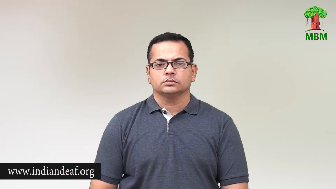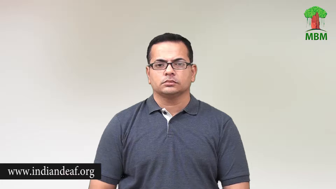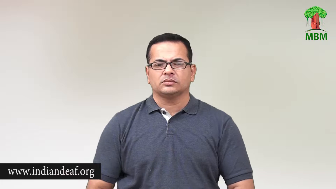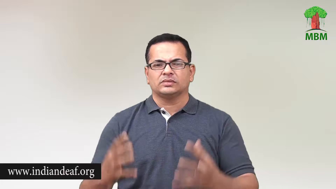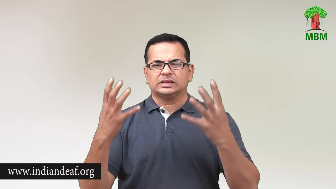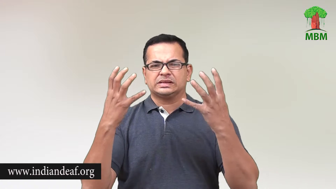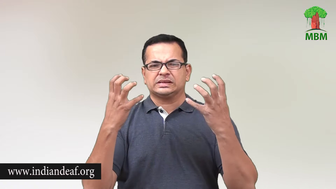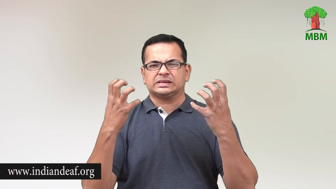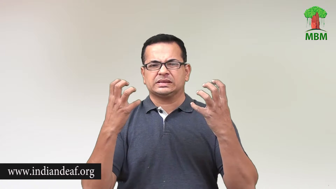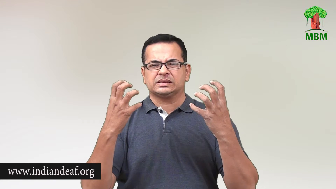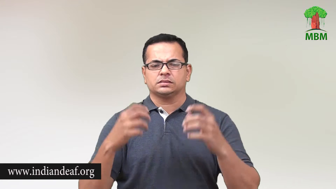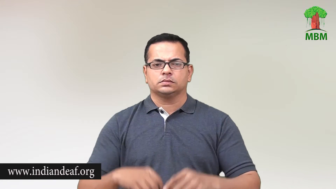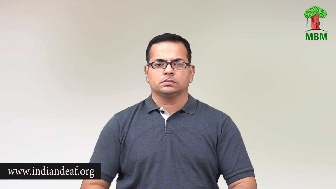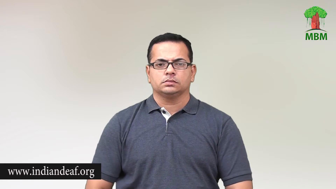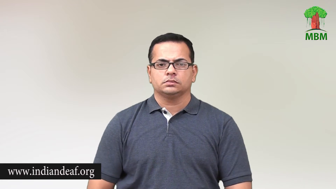leprosy